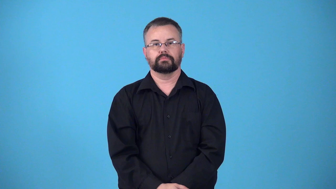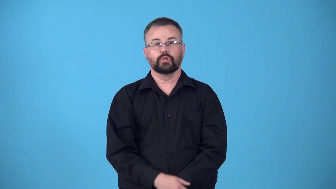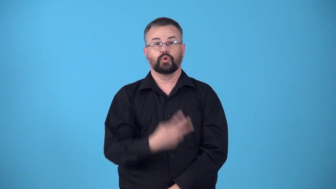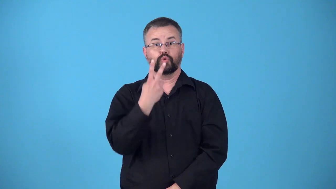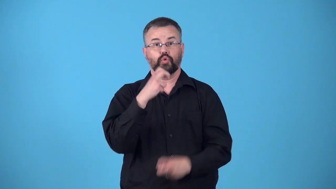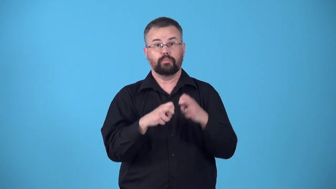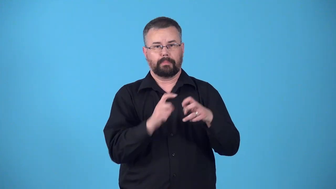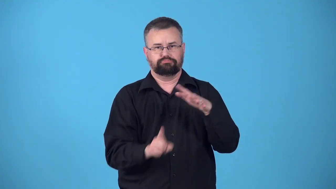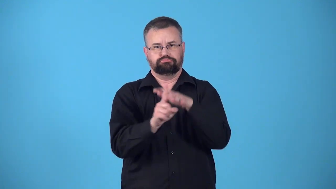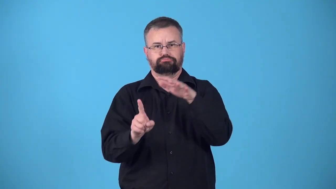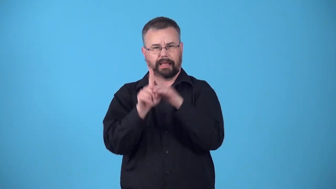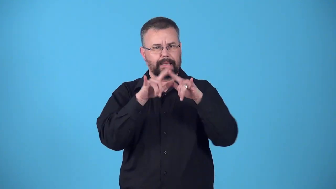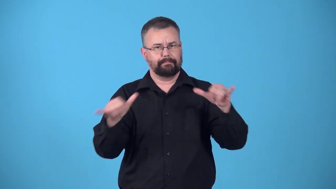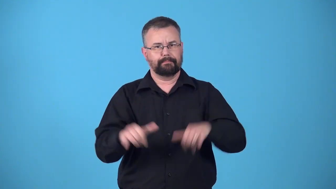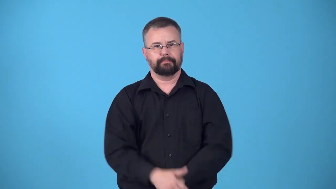double whammy